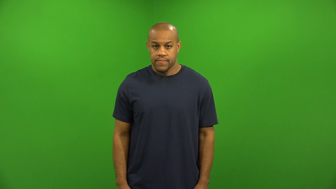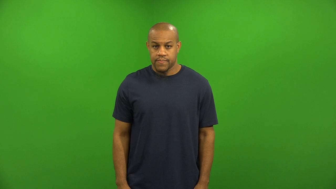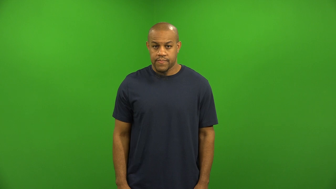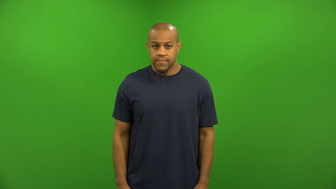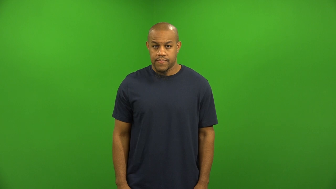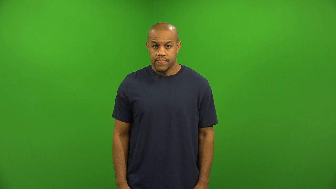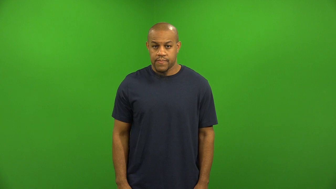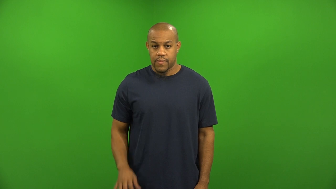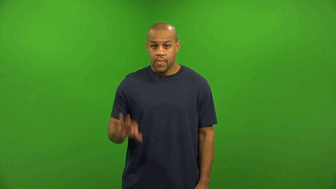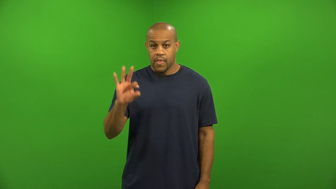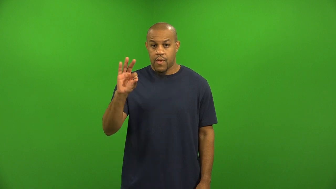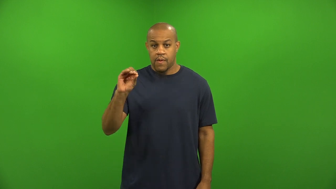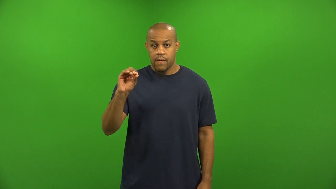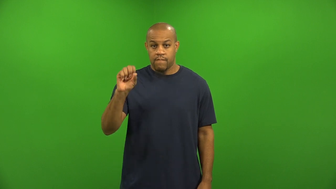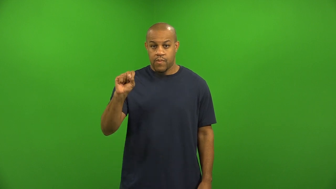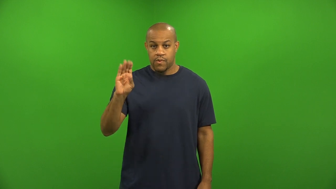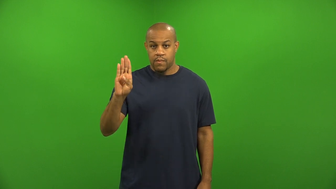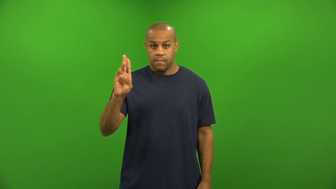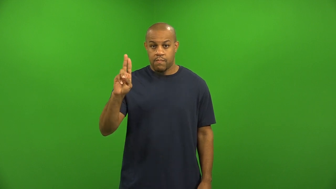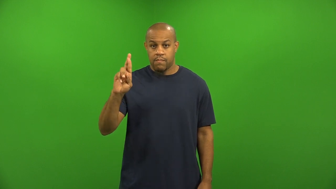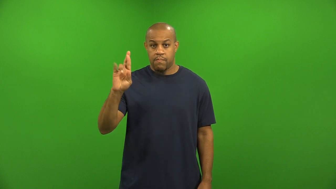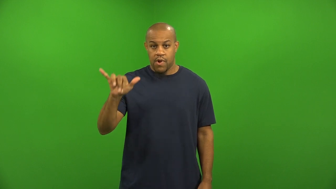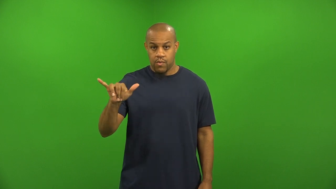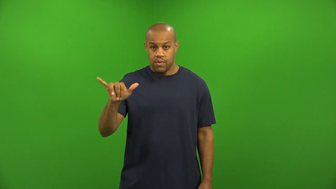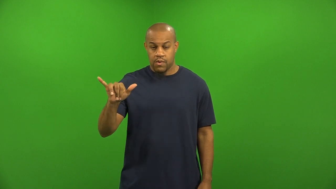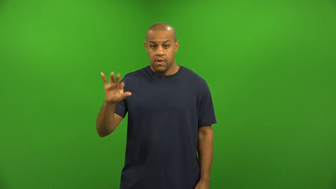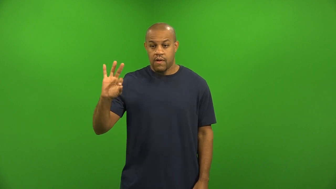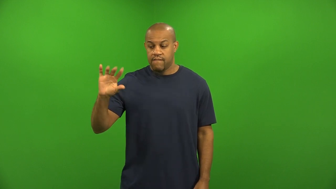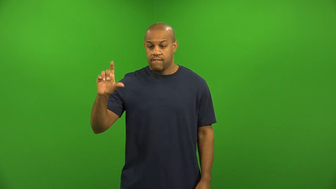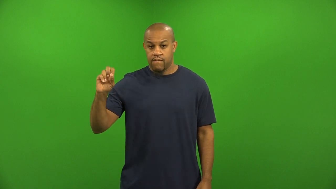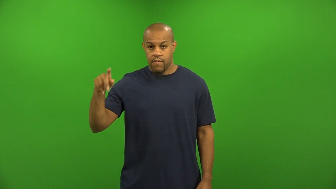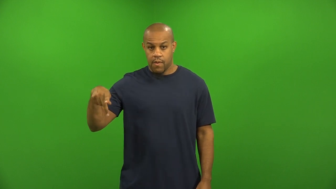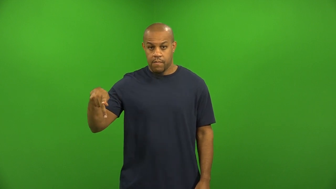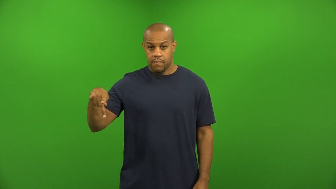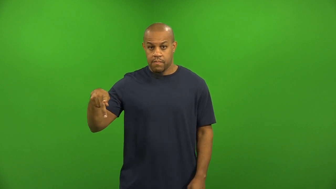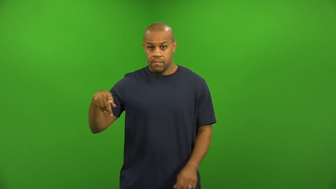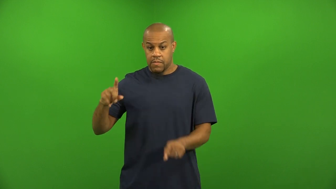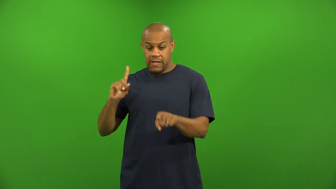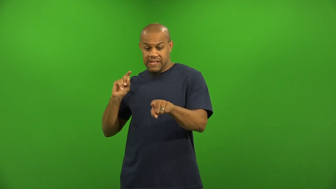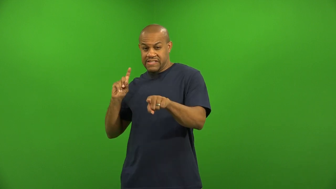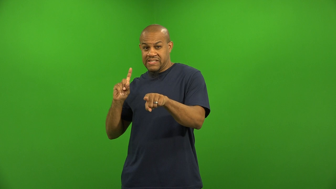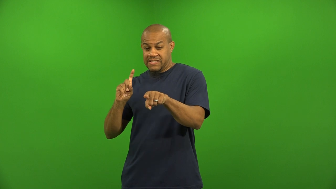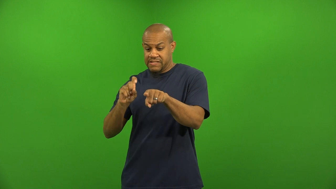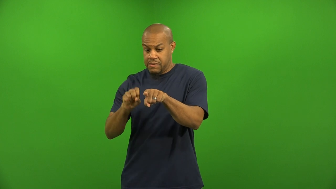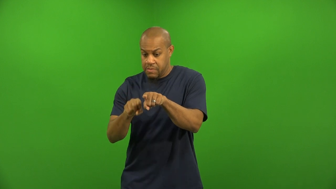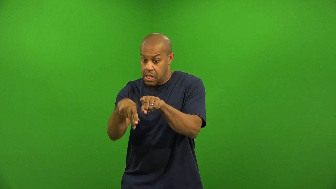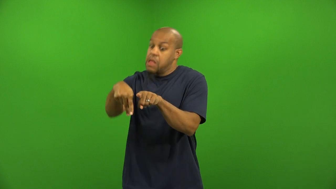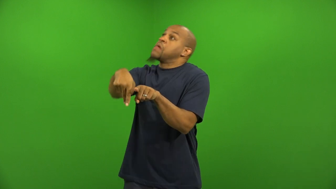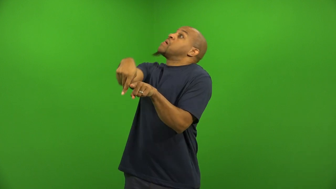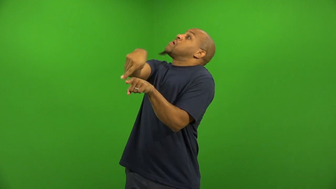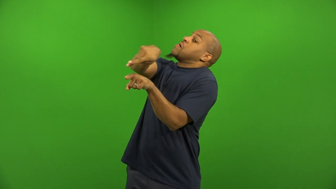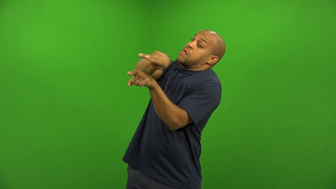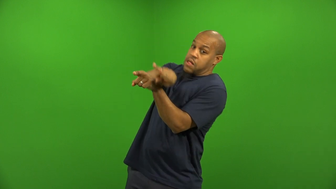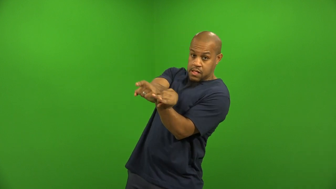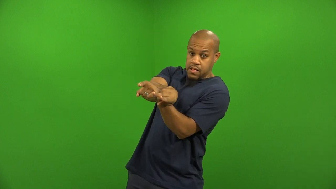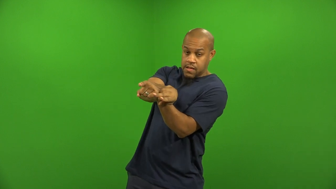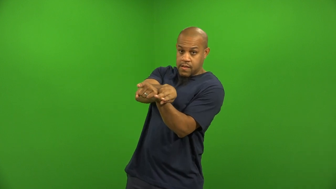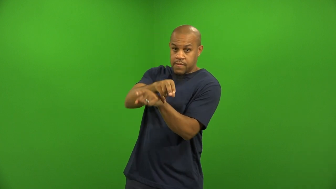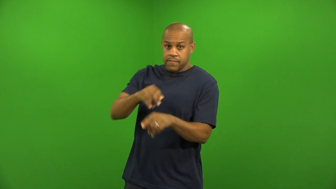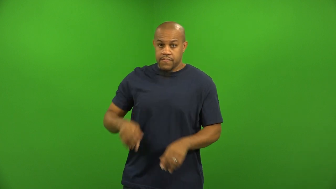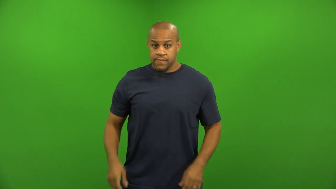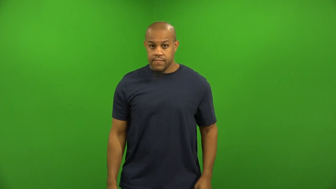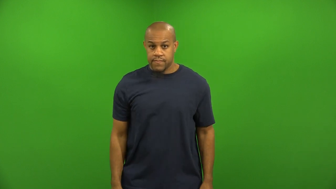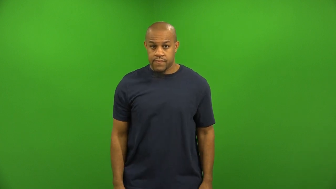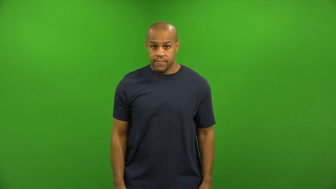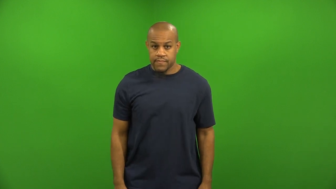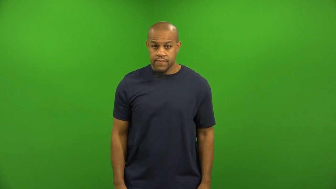Fosbury flop